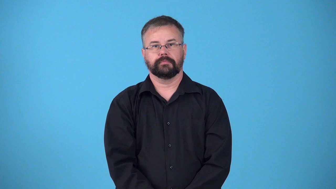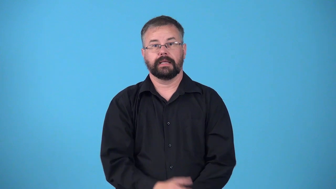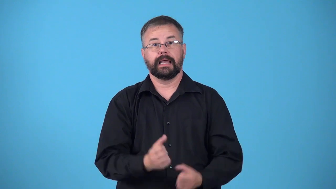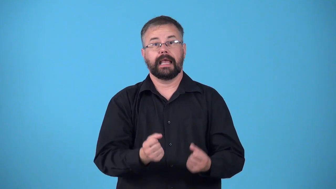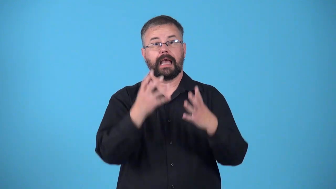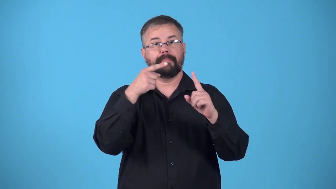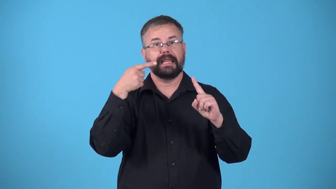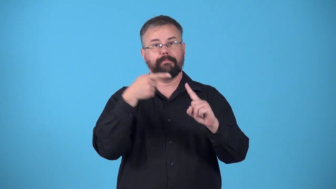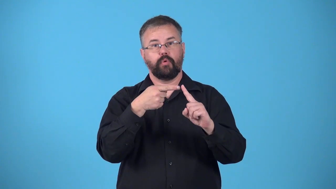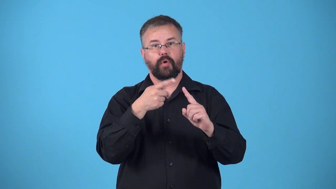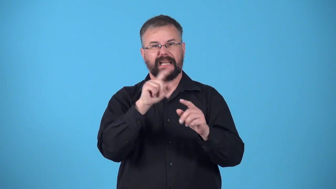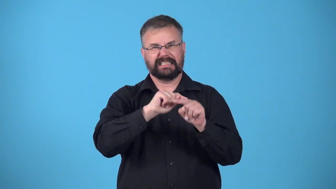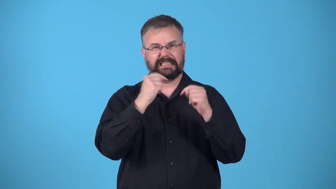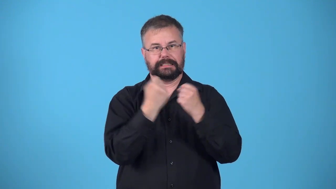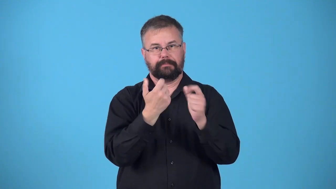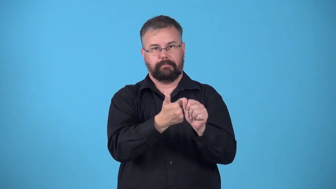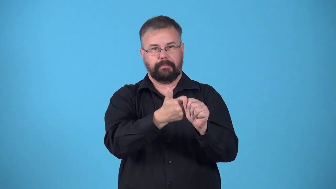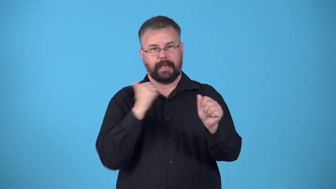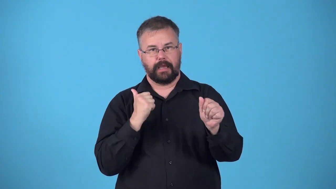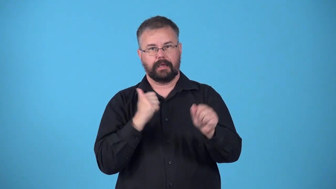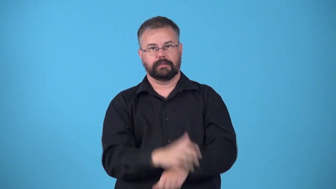down